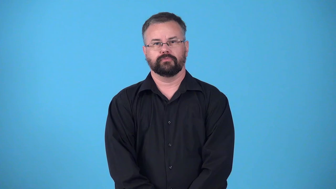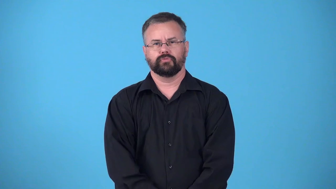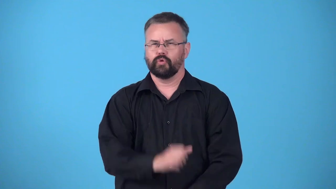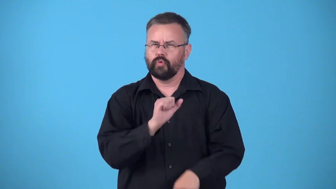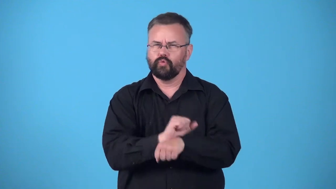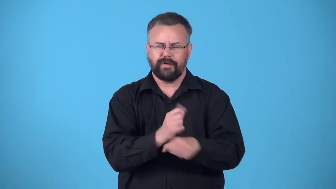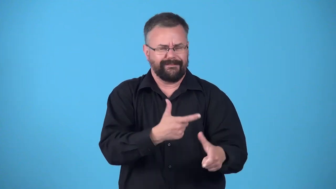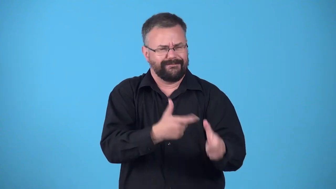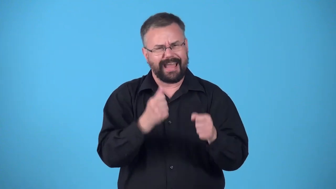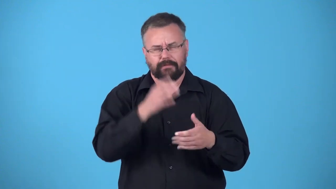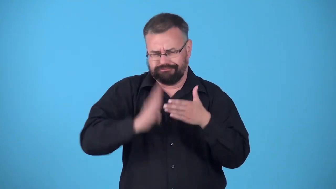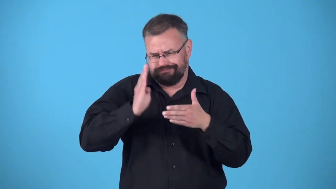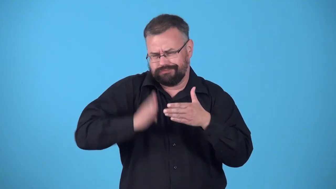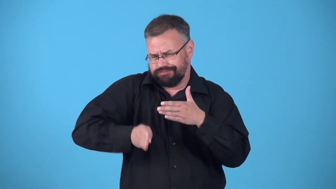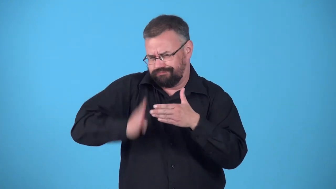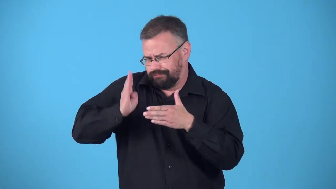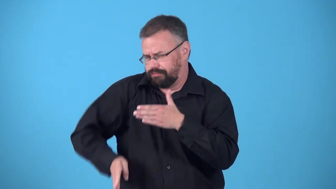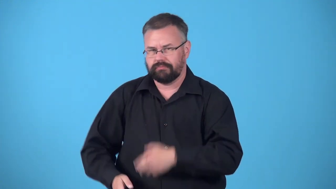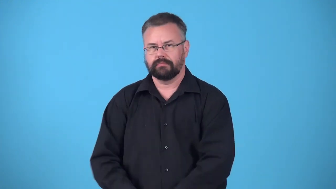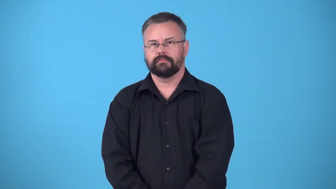bang out